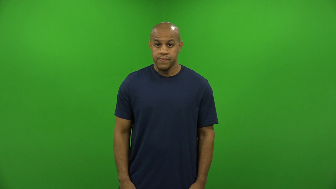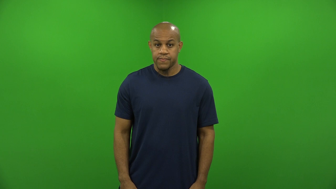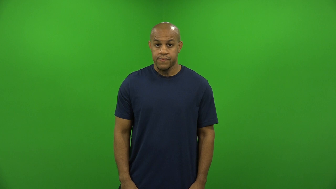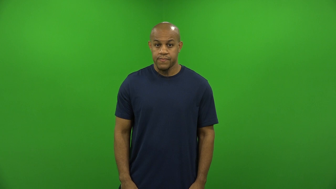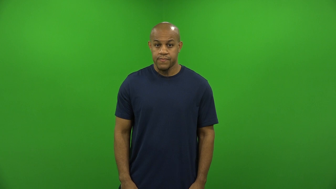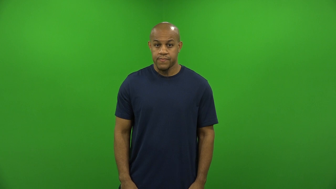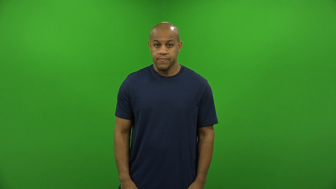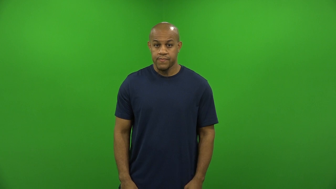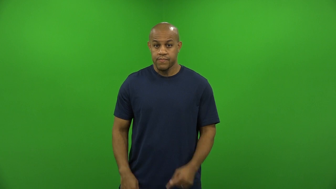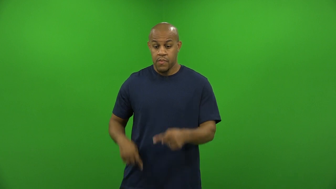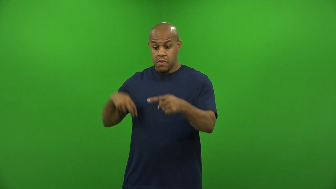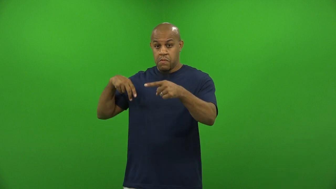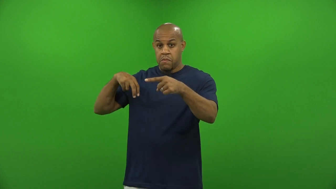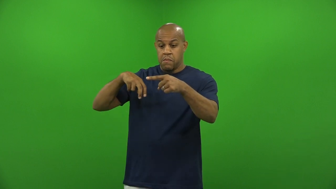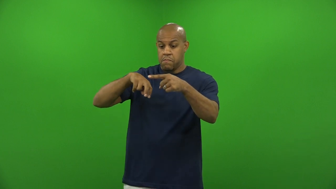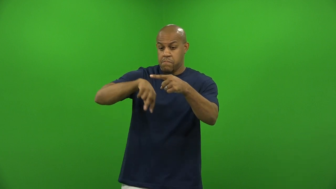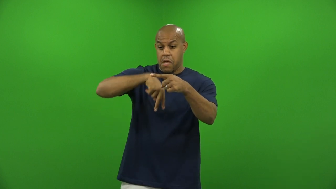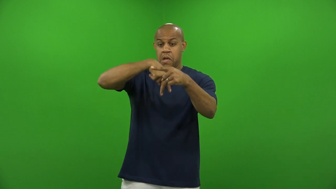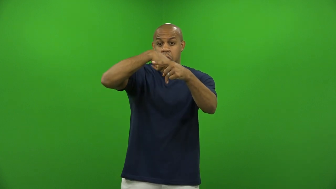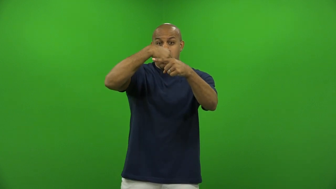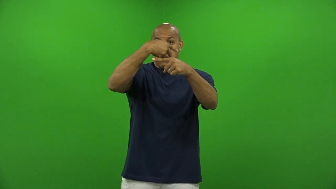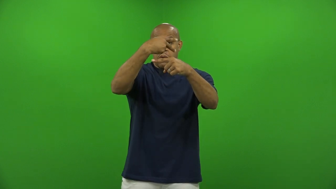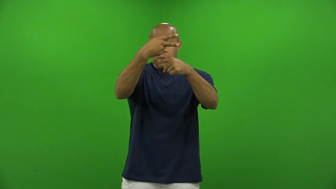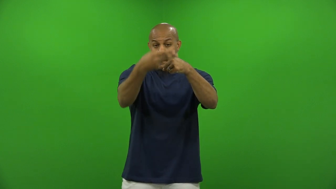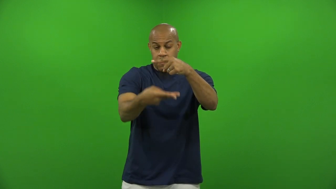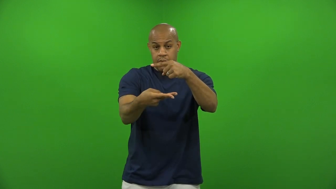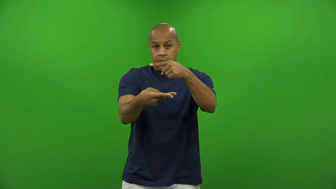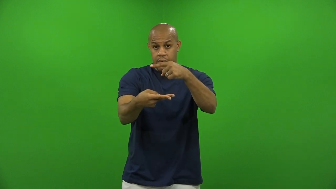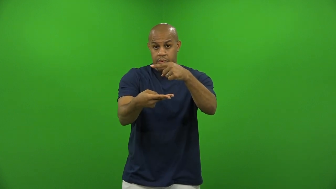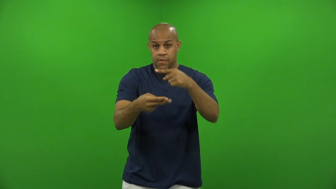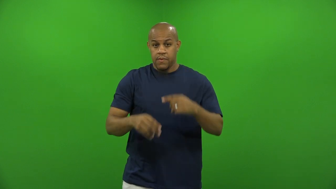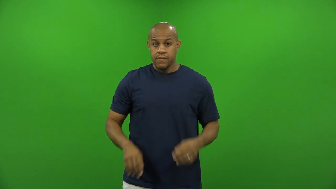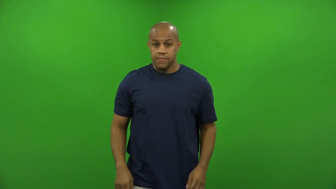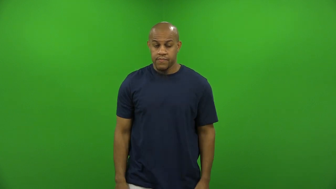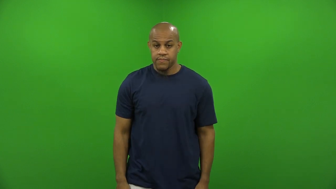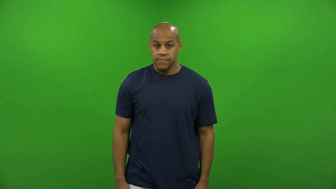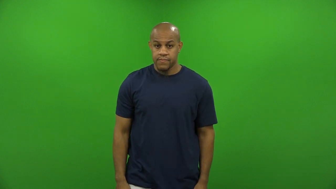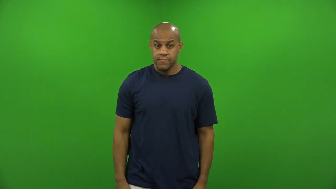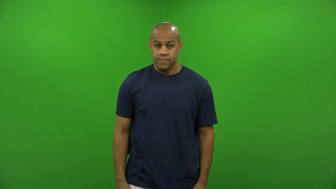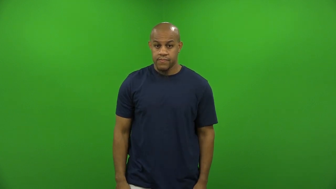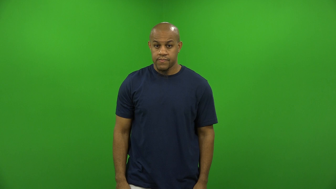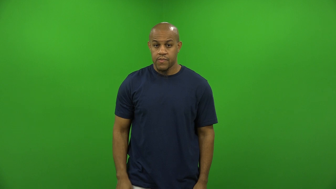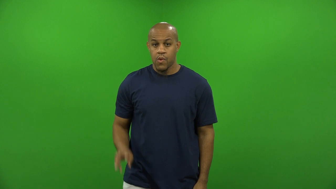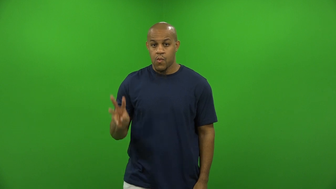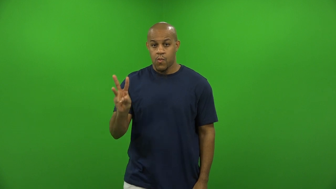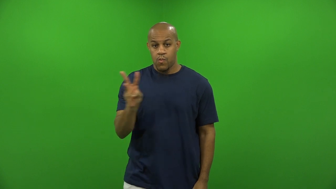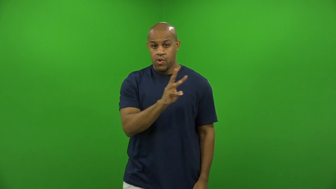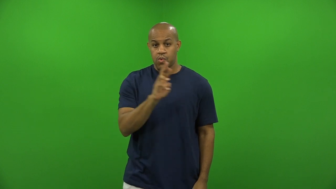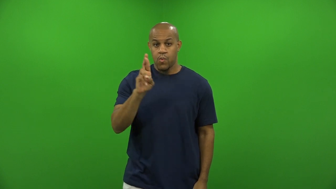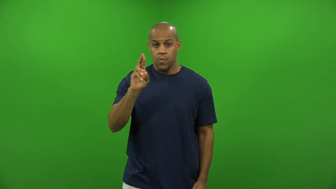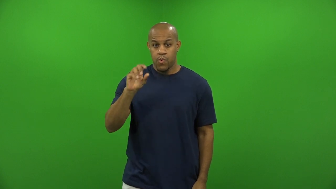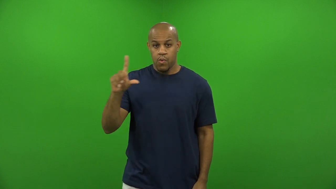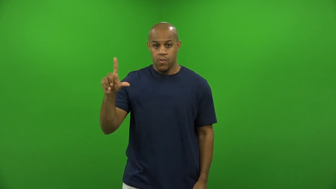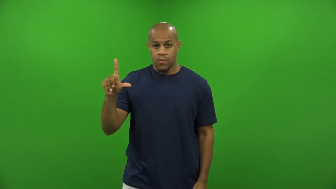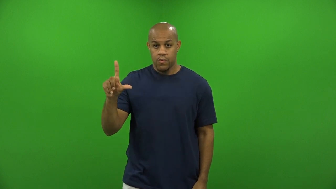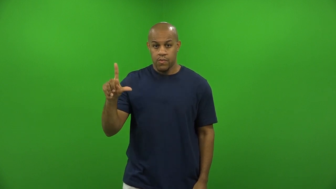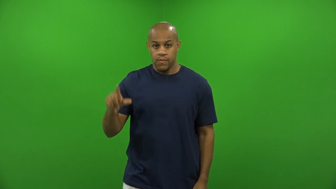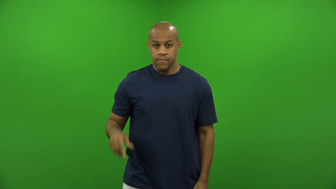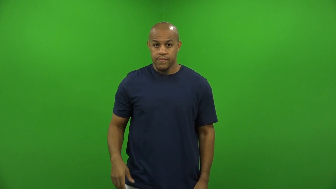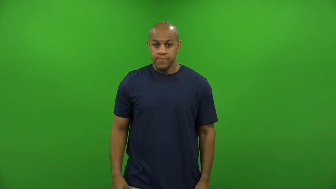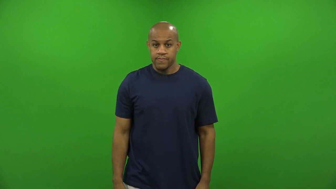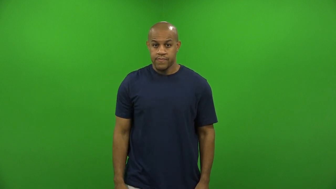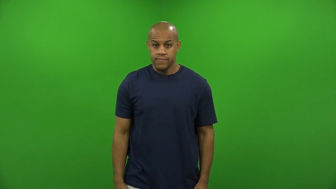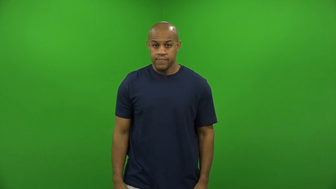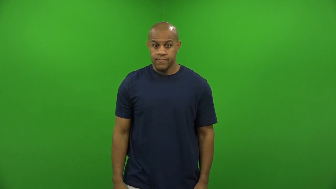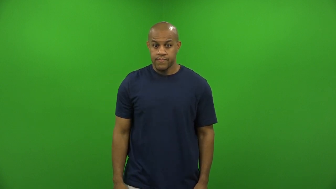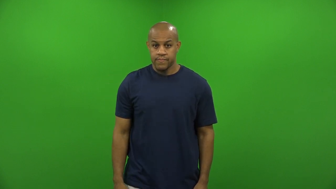Western roll